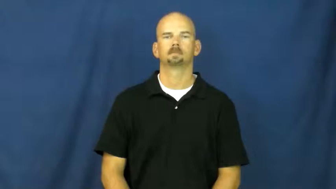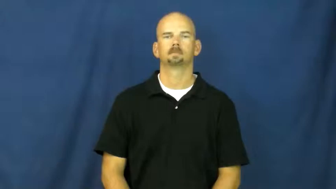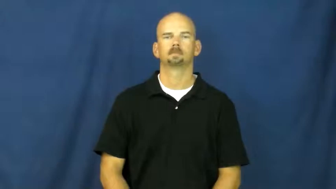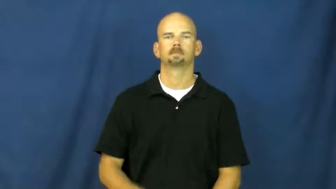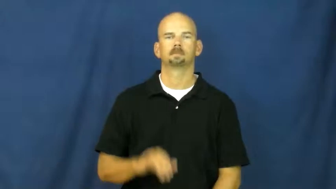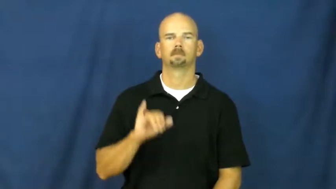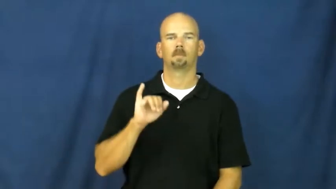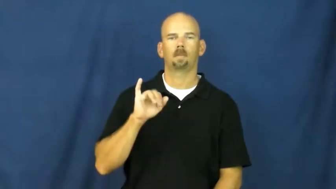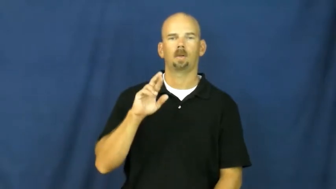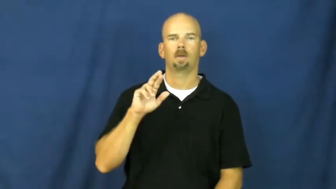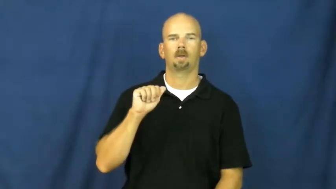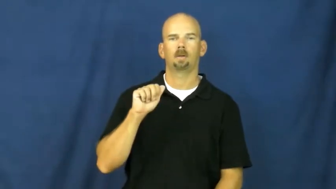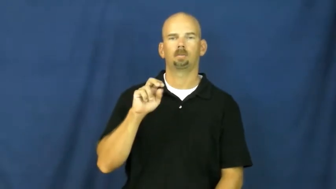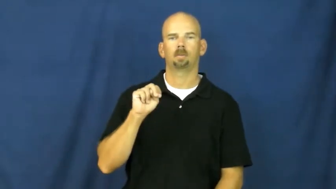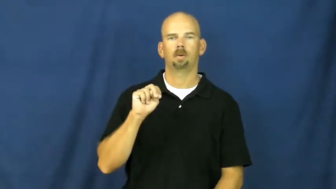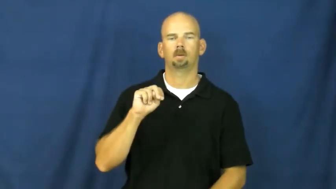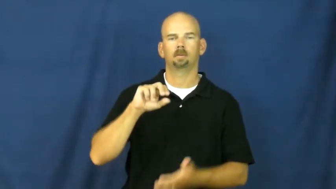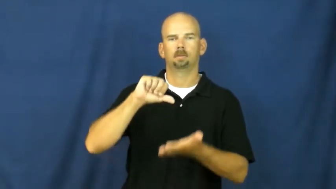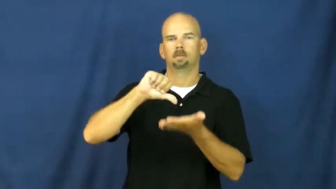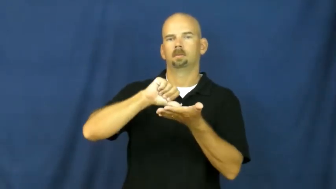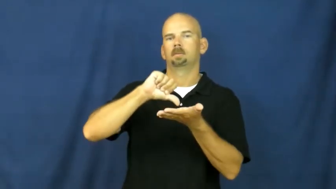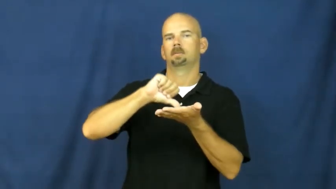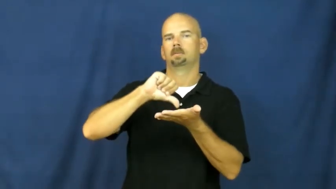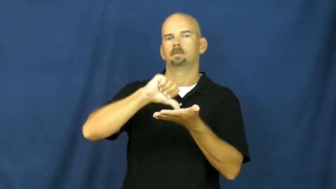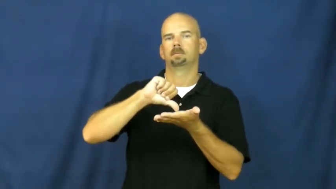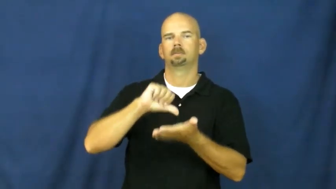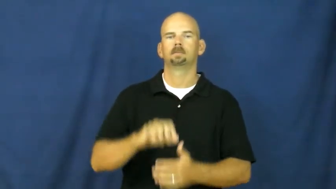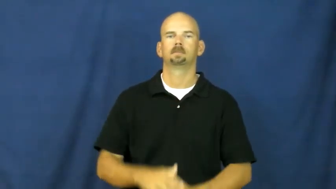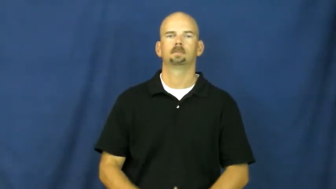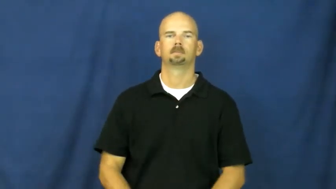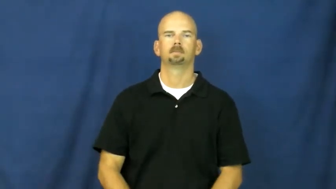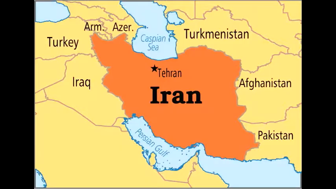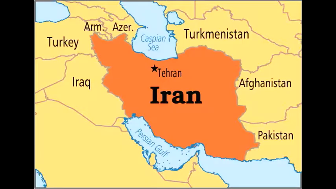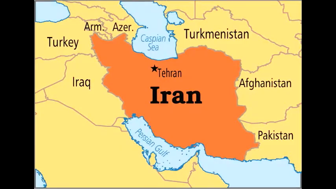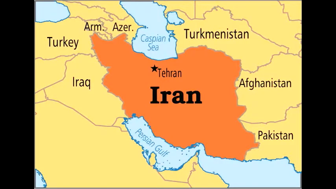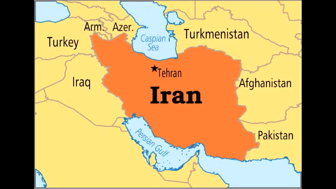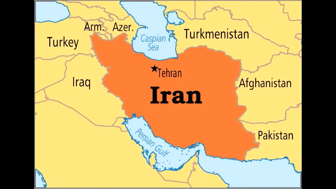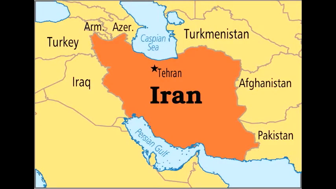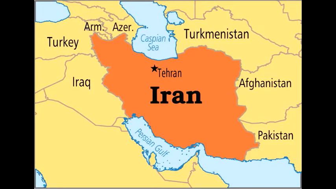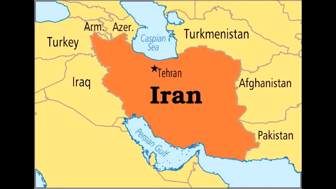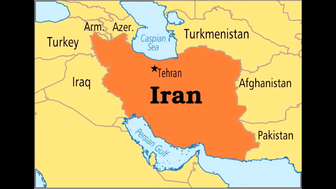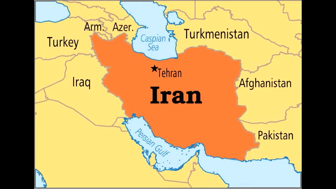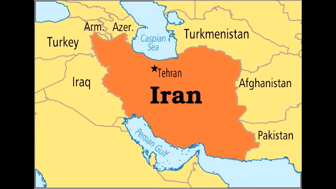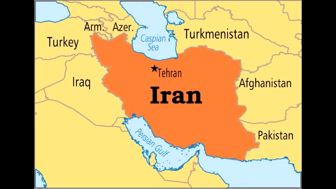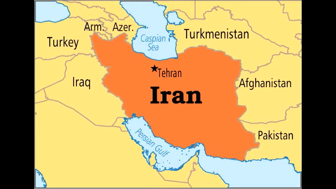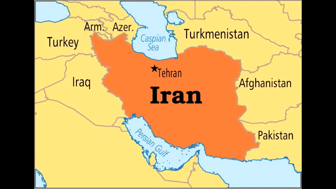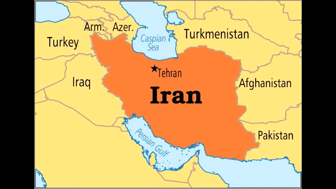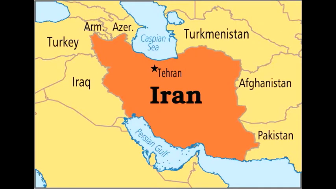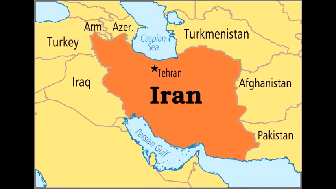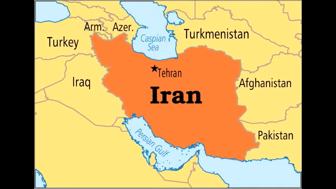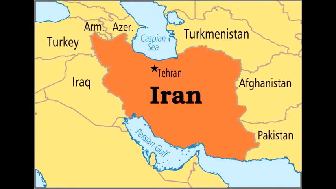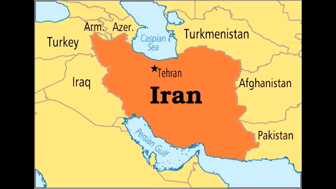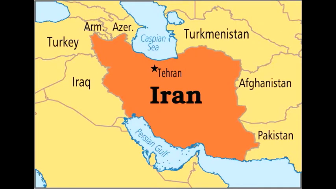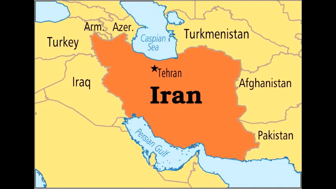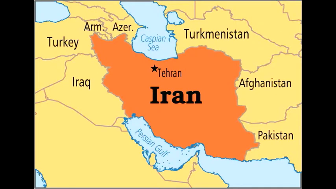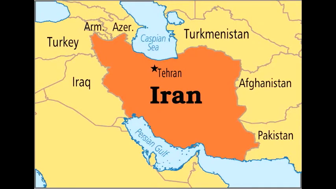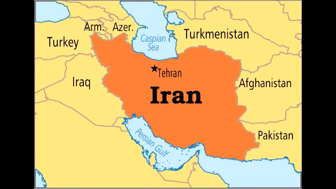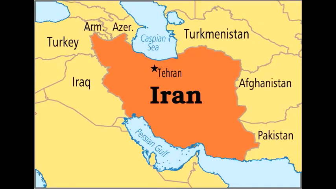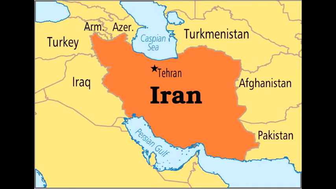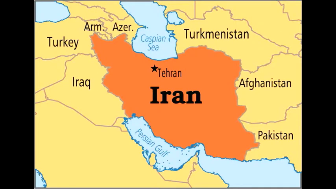iran